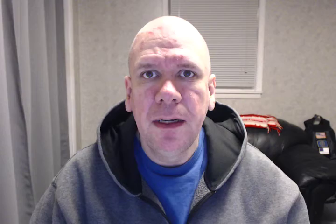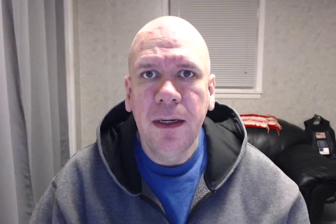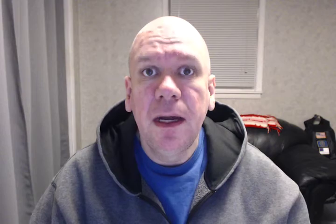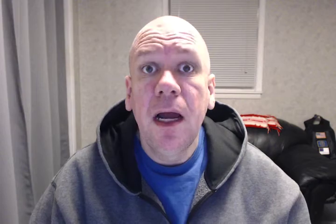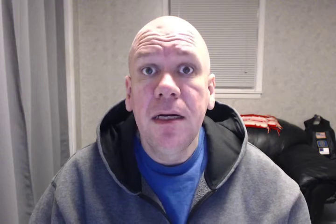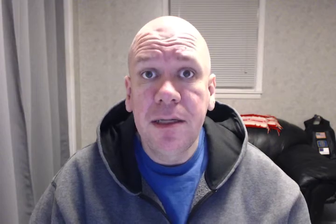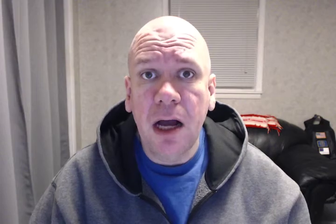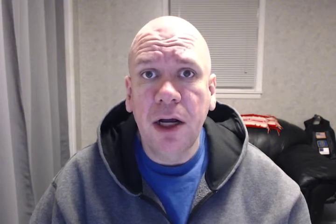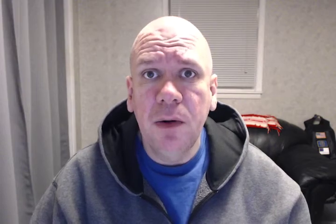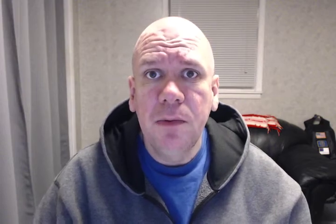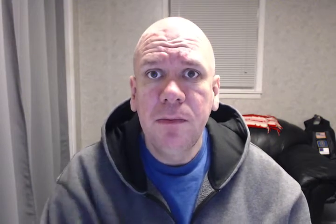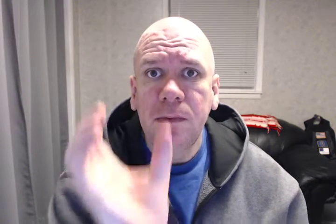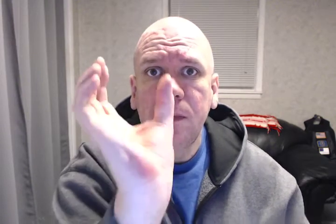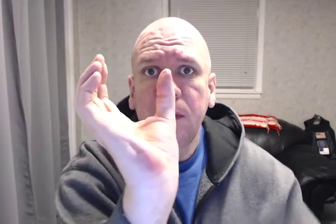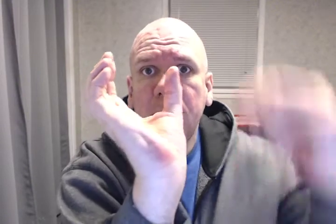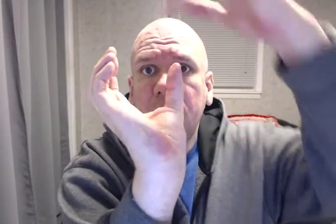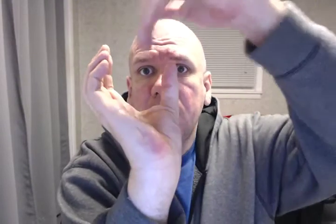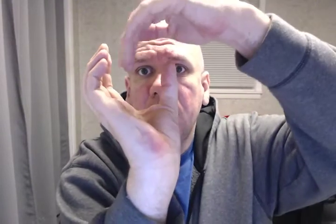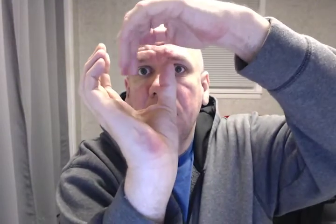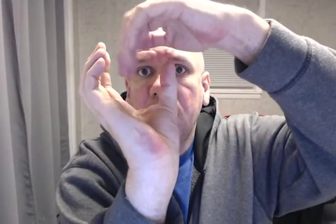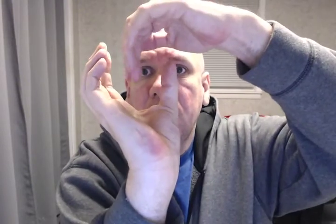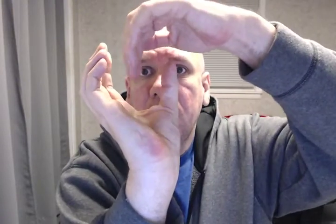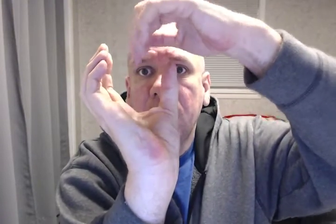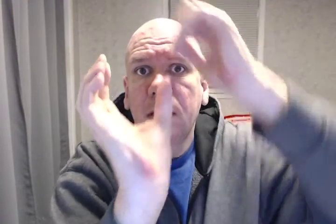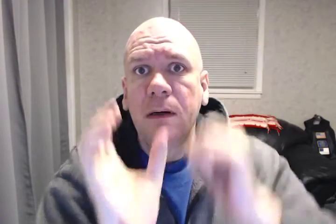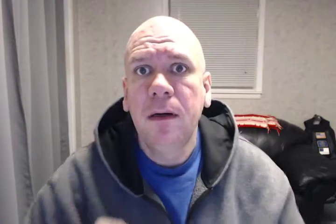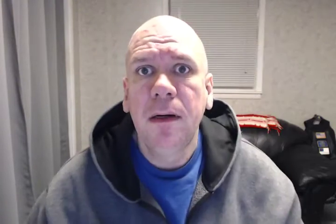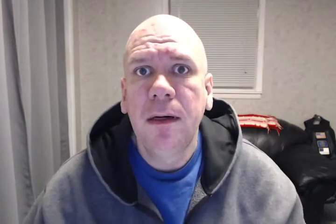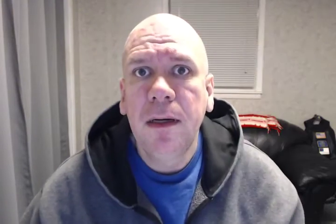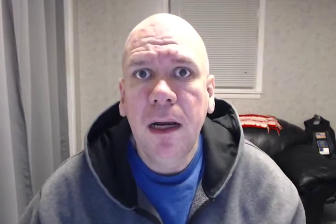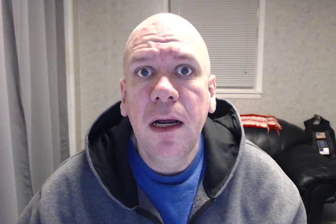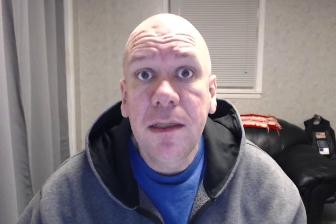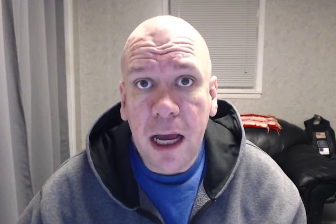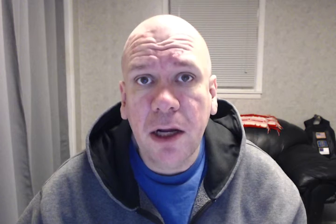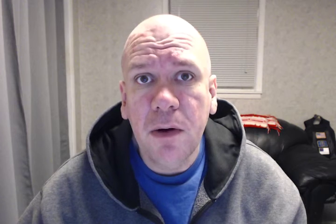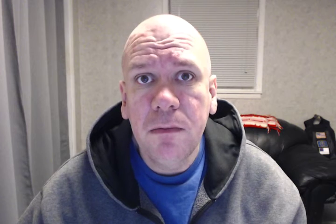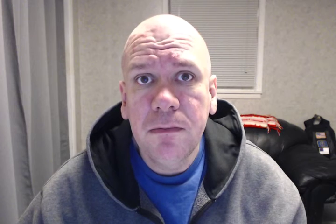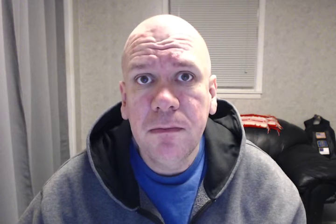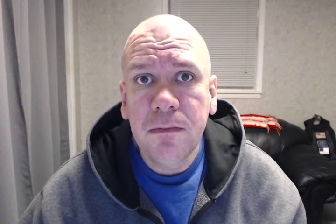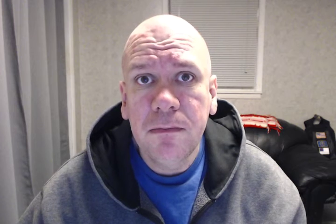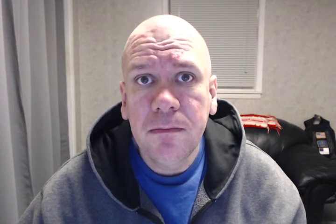Taco